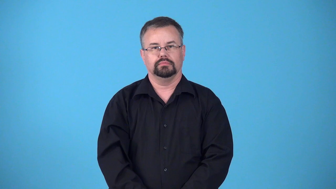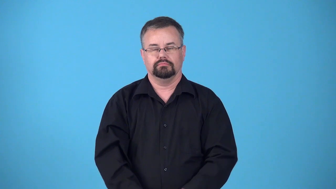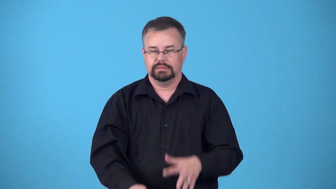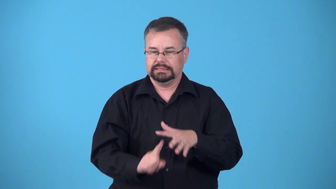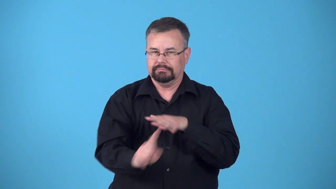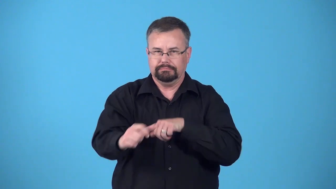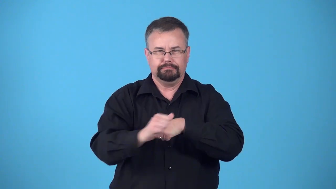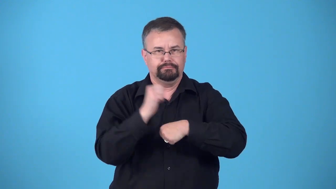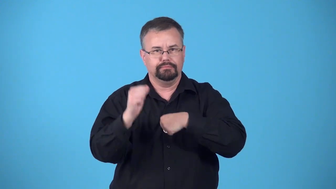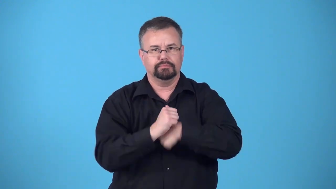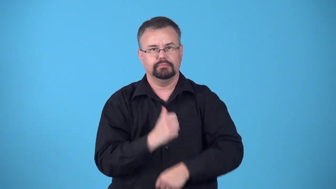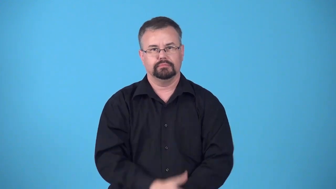out of the woods